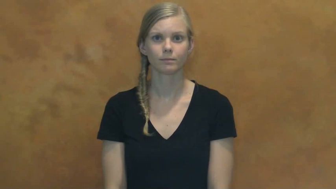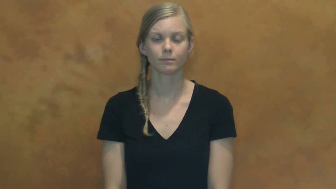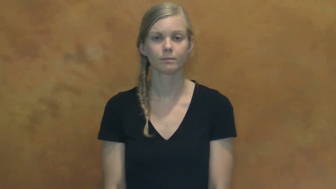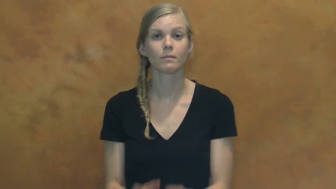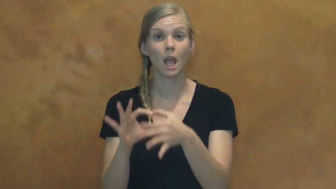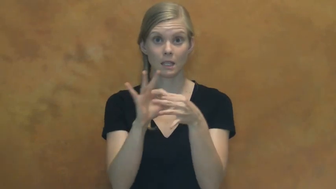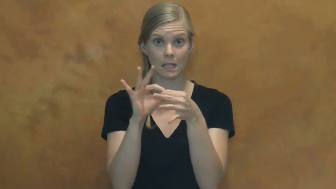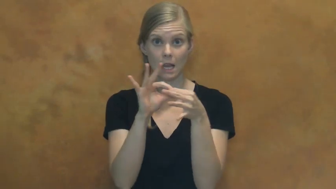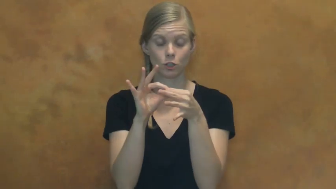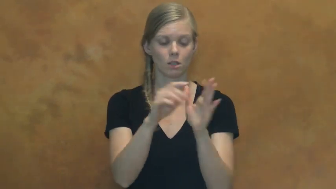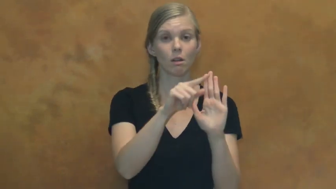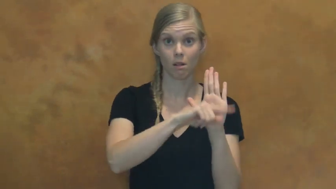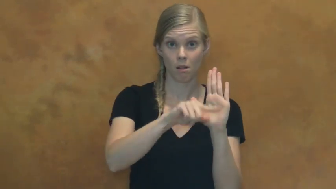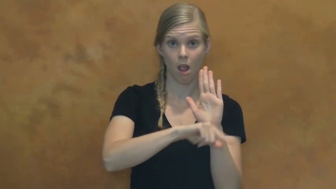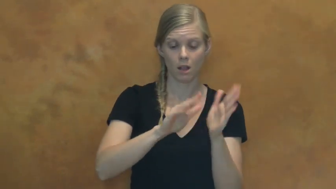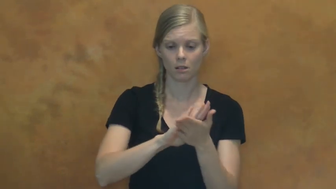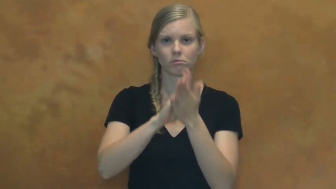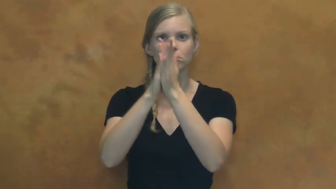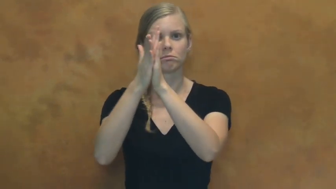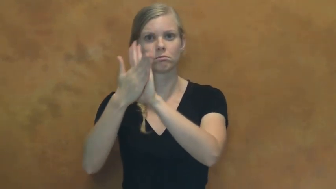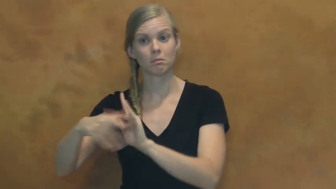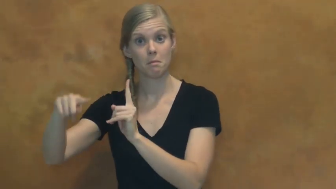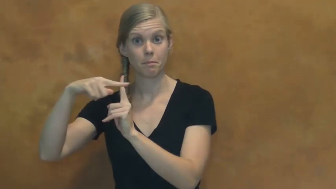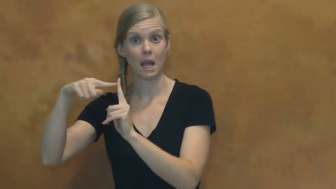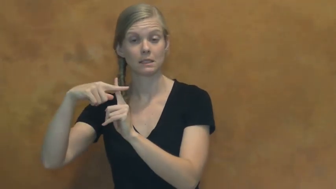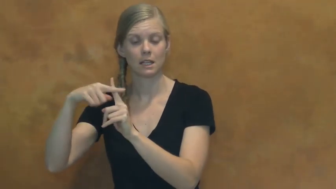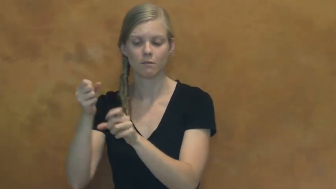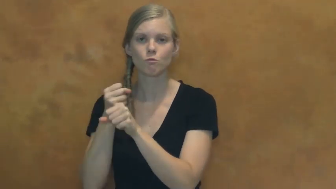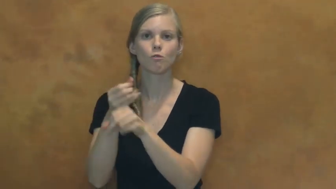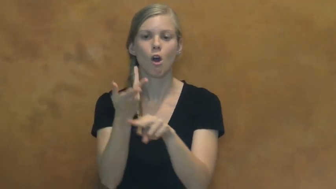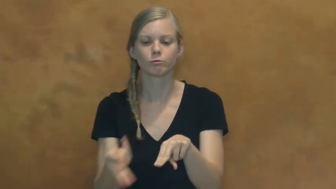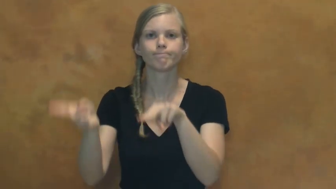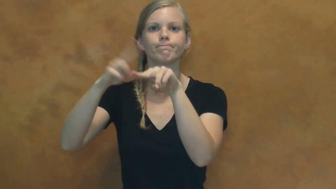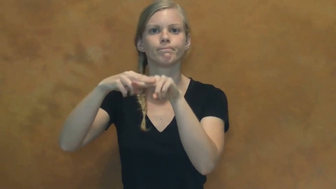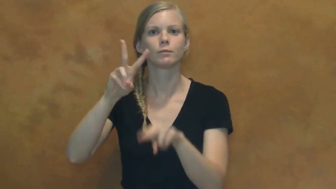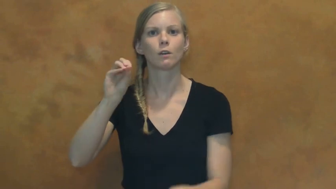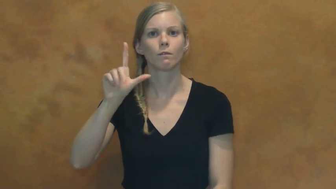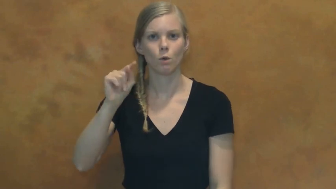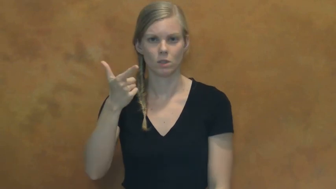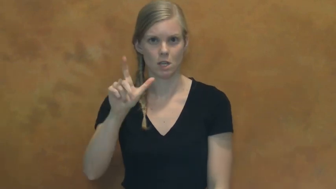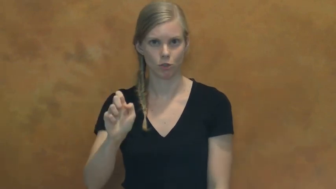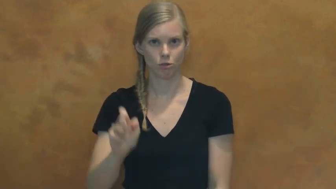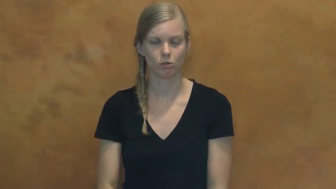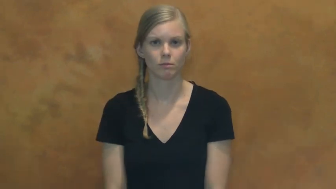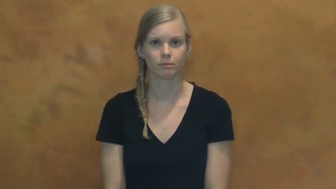serial connection